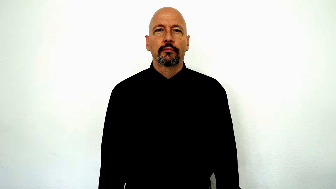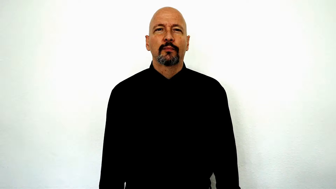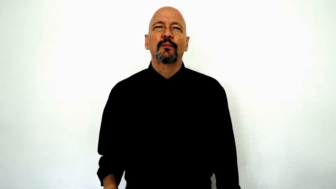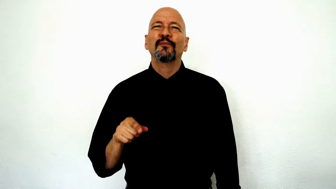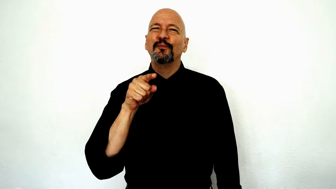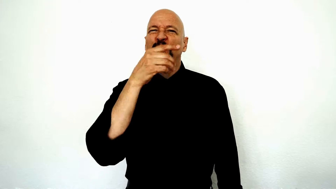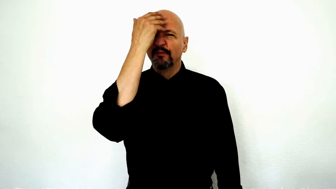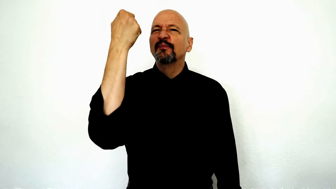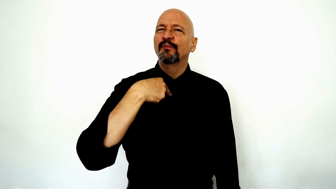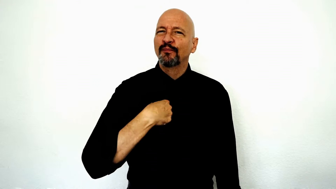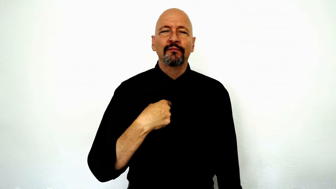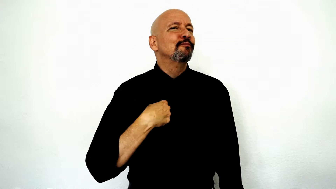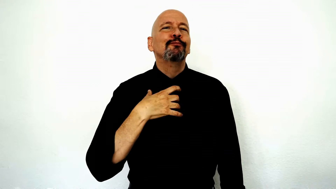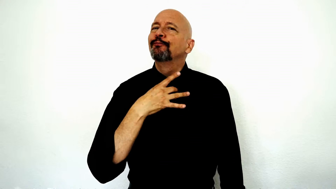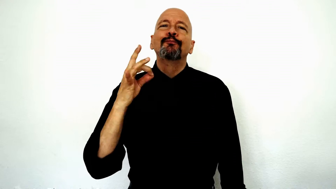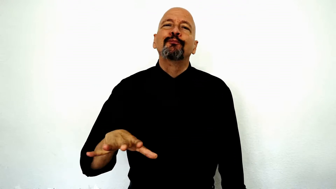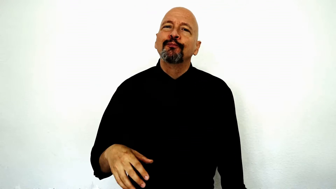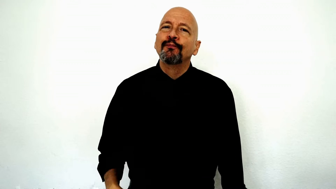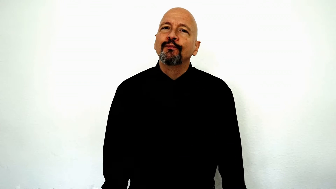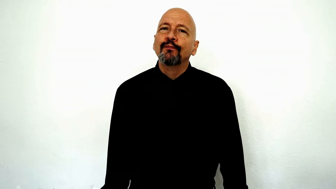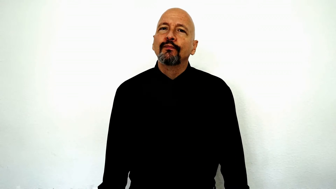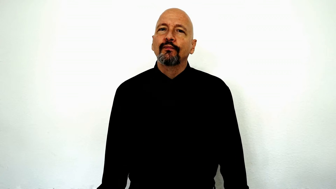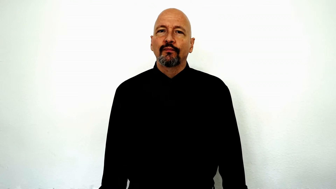i dont like being forgotten, you forget me i dont like